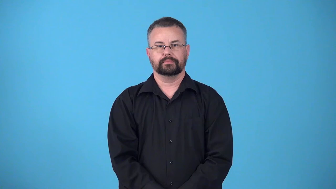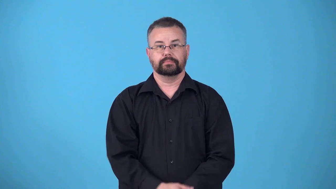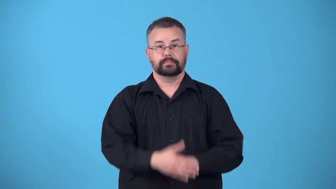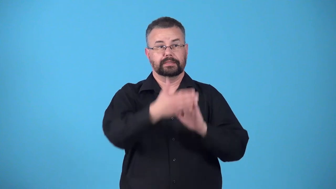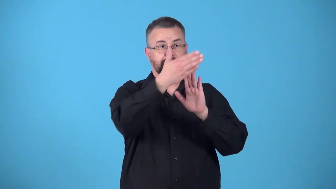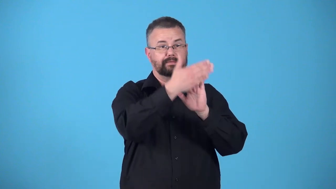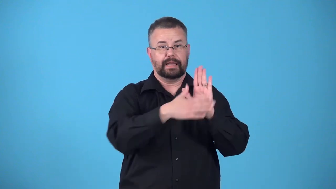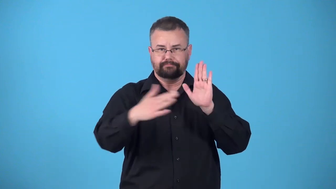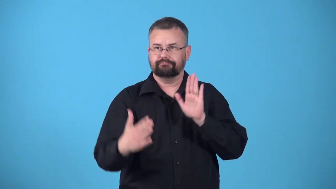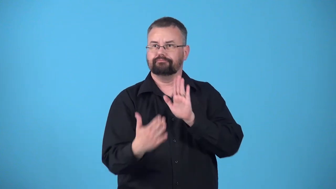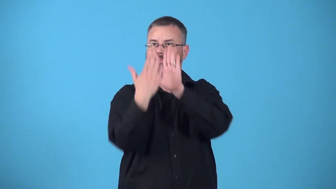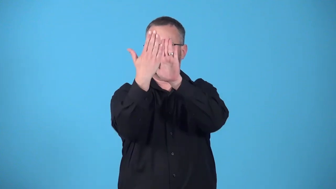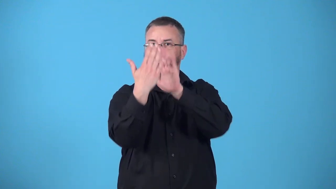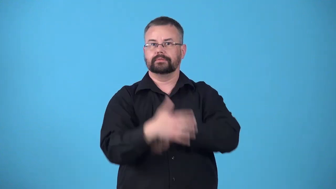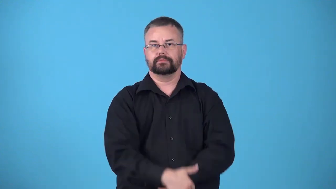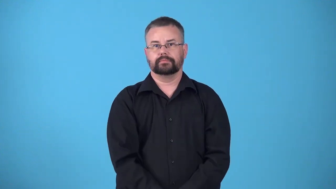broadside